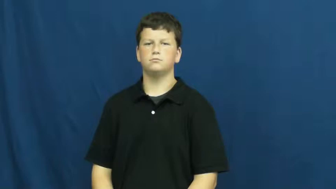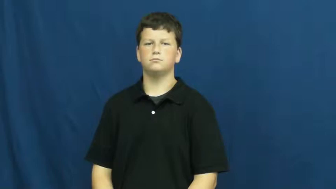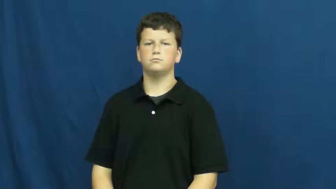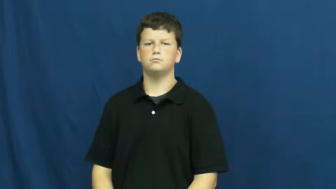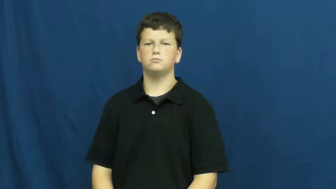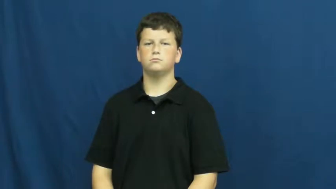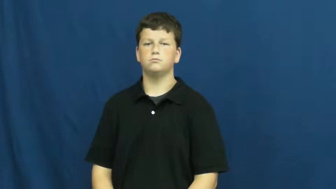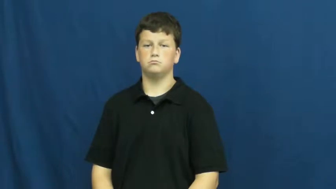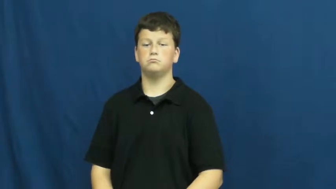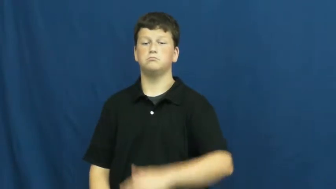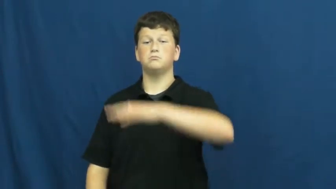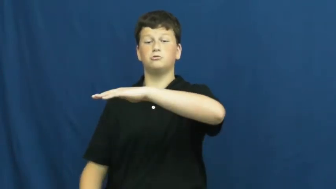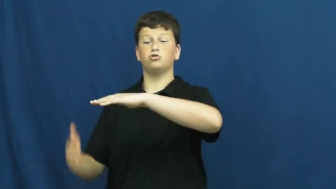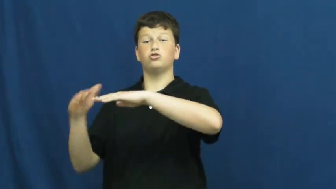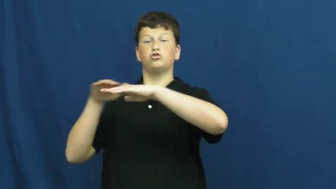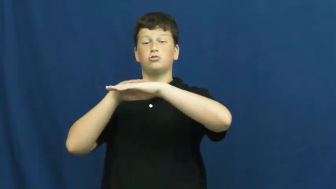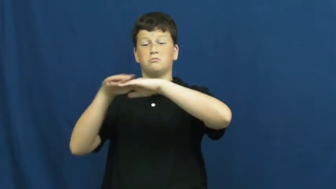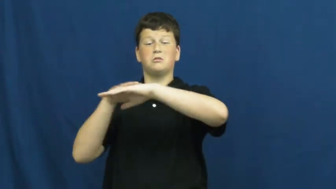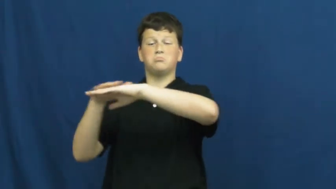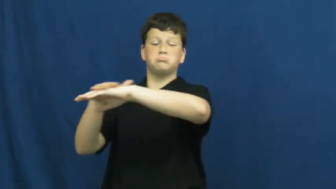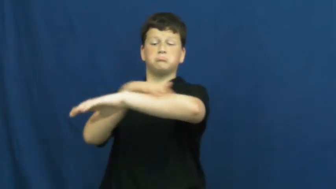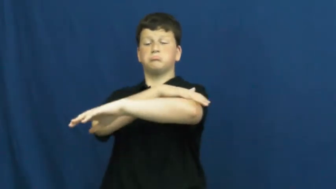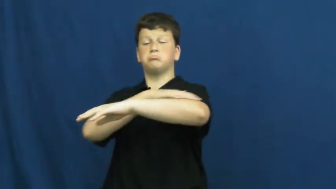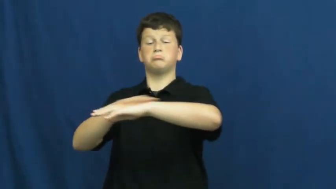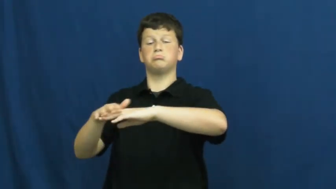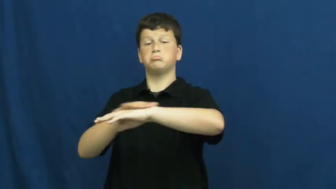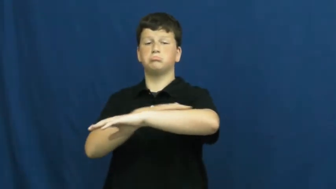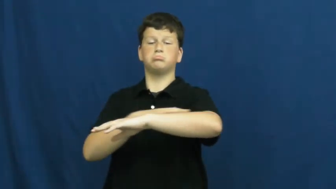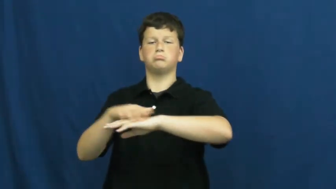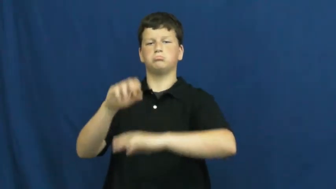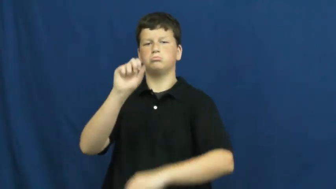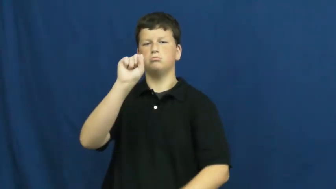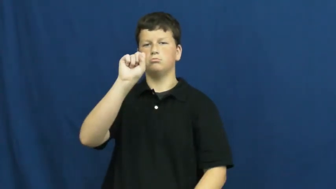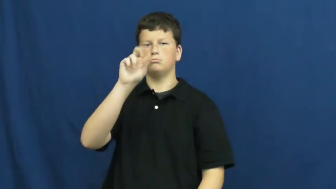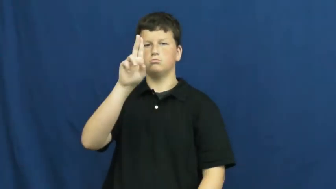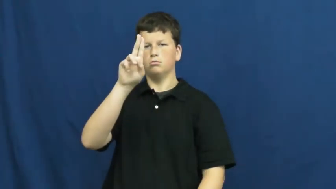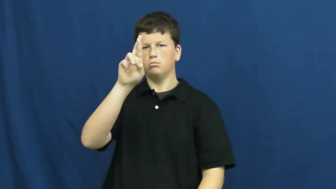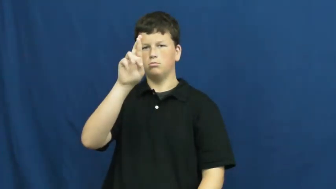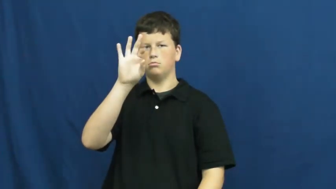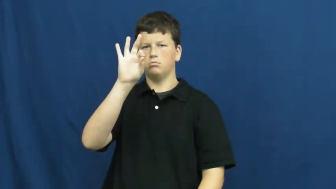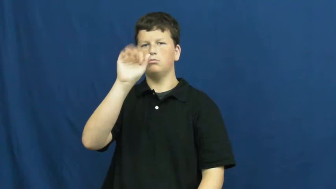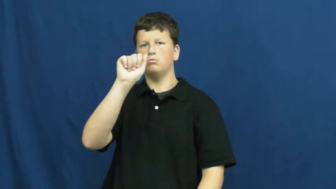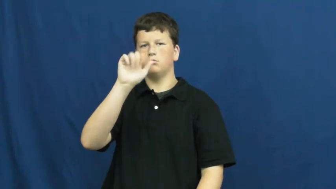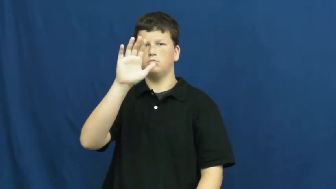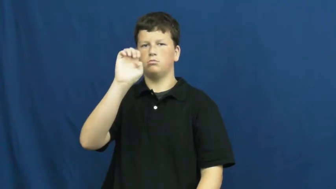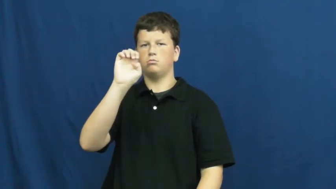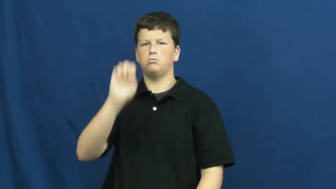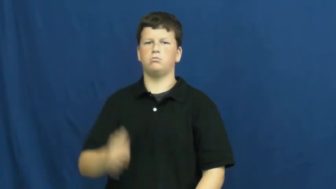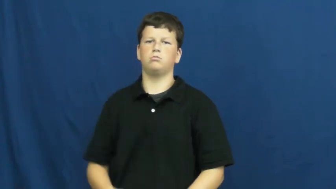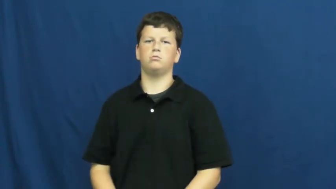surface-top